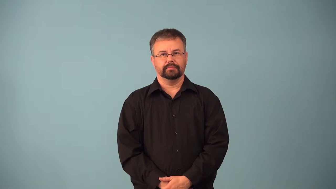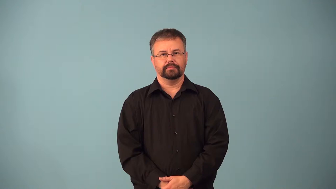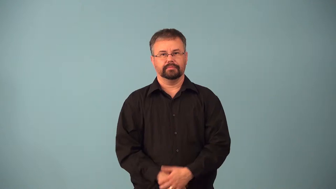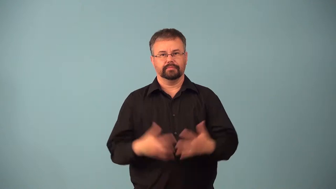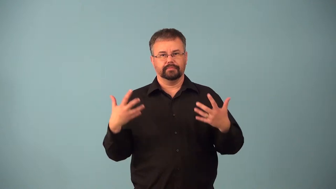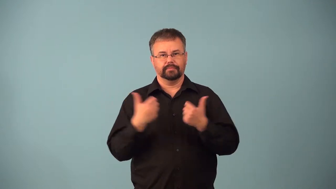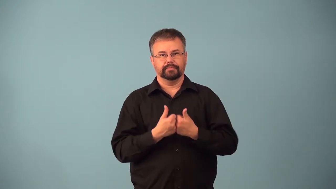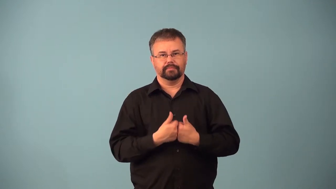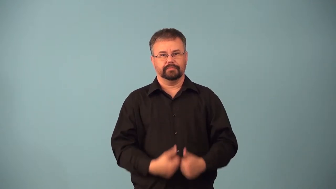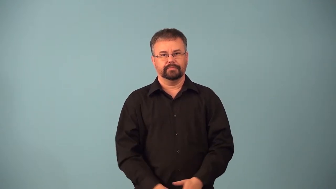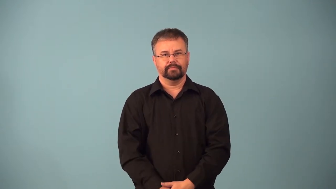accident-event that causes injury